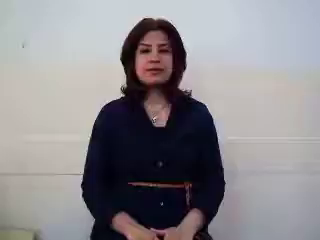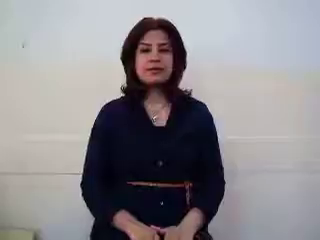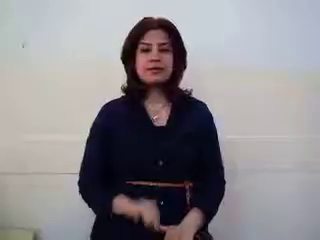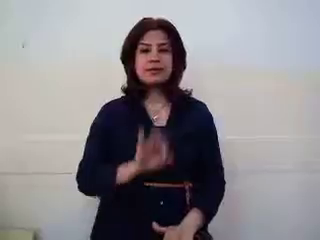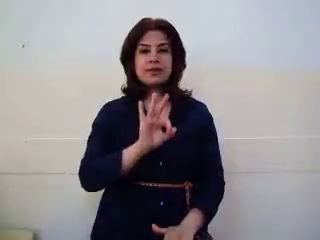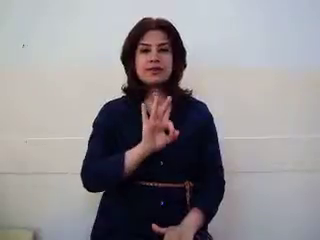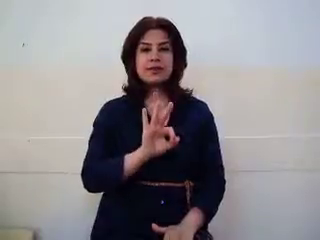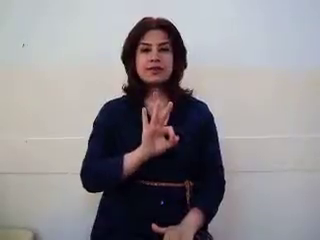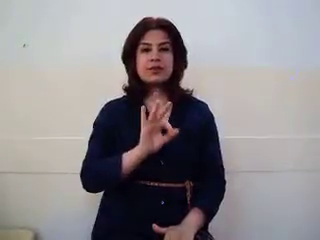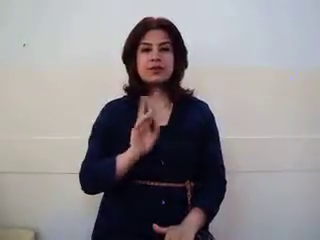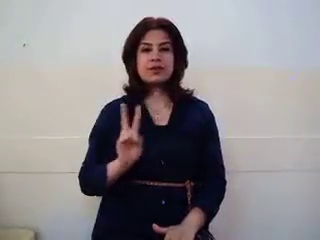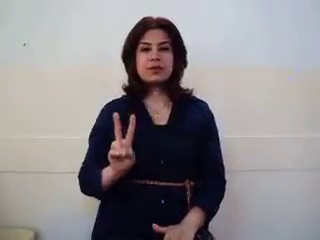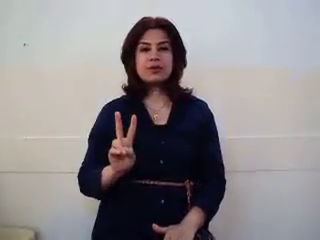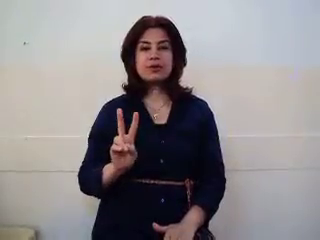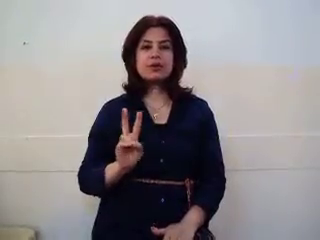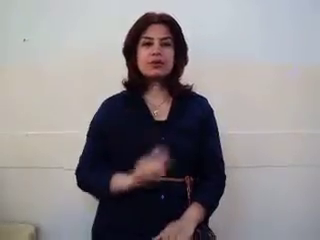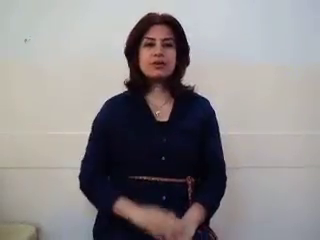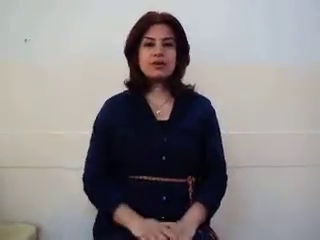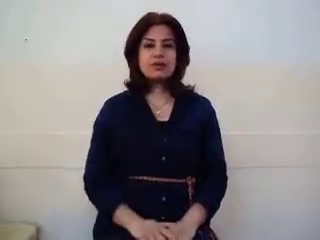number32